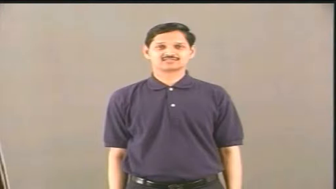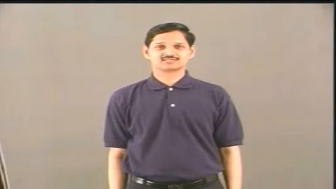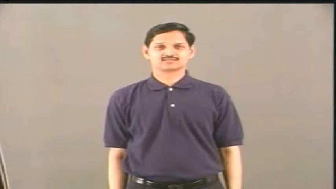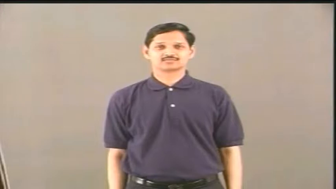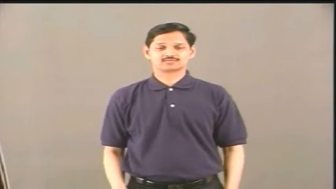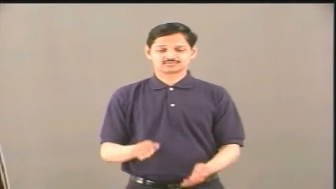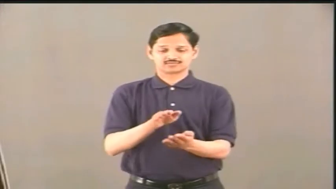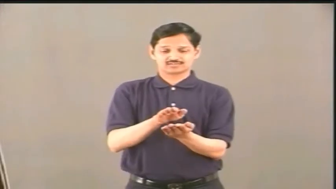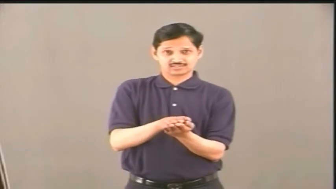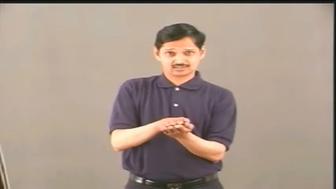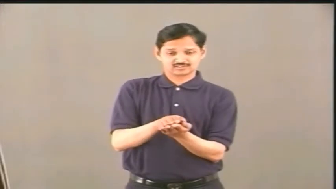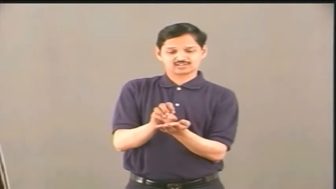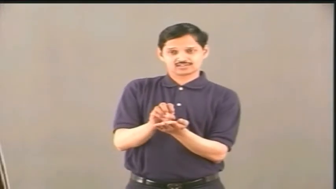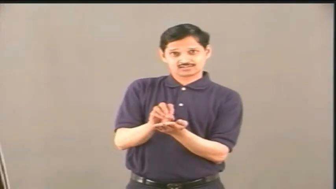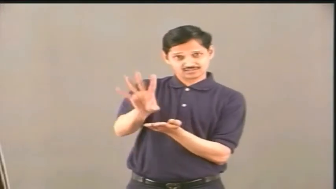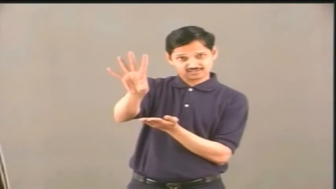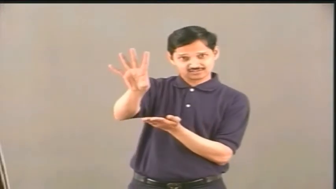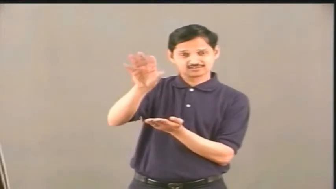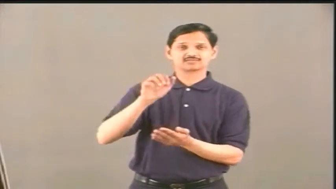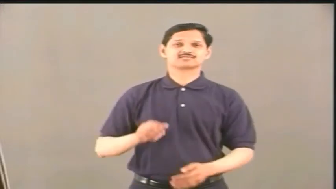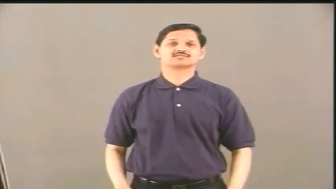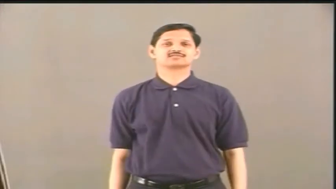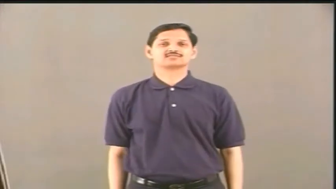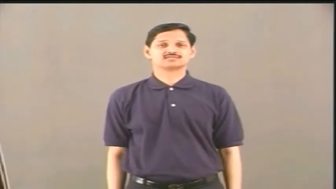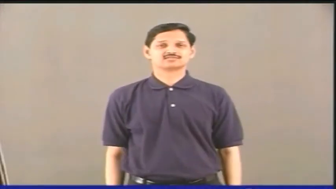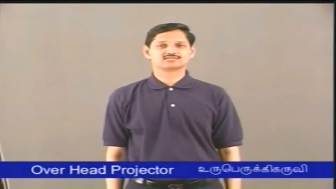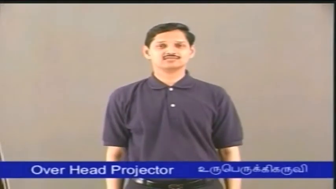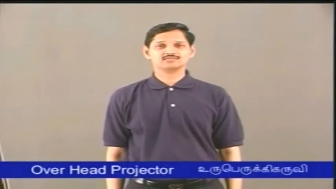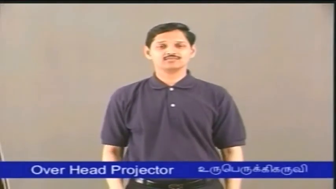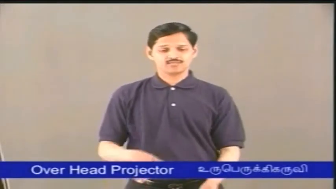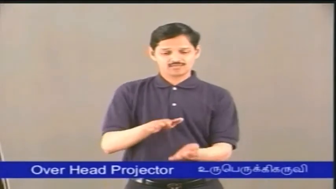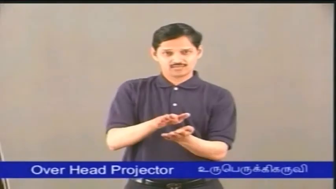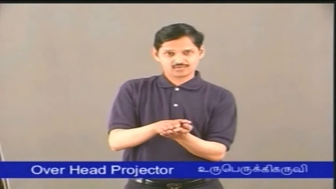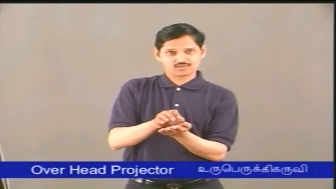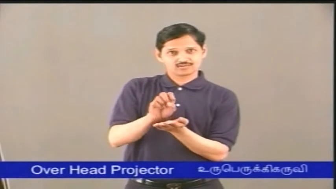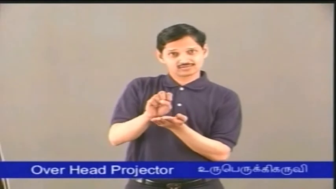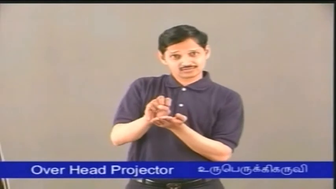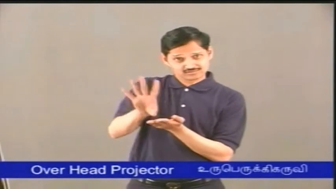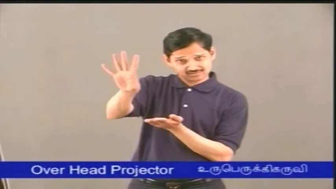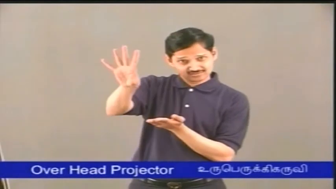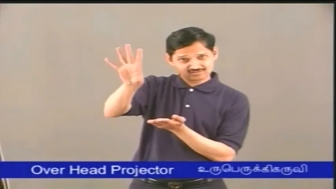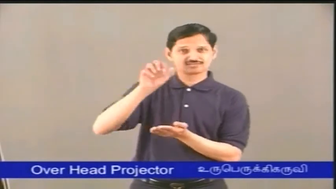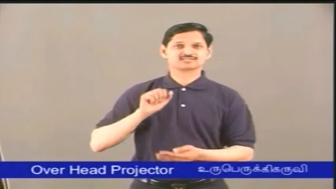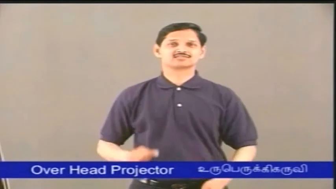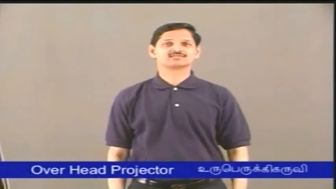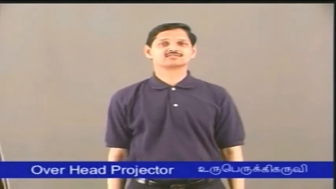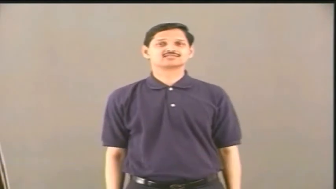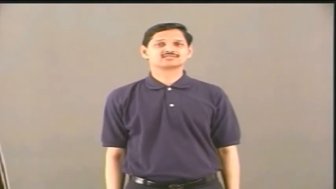over head projector